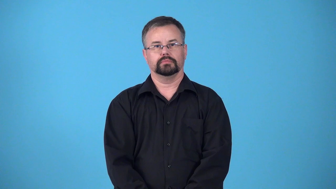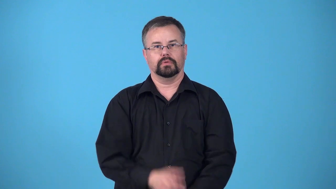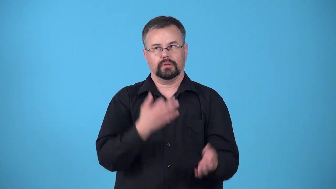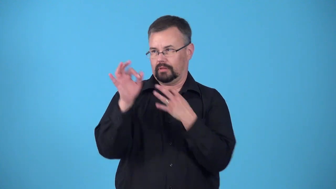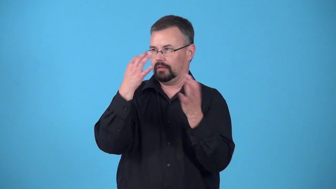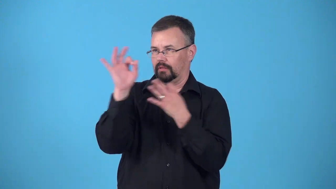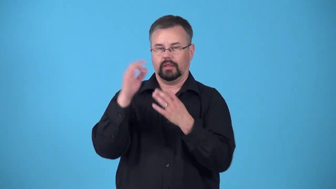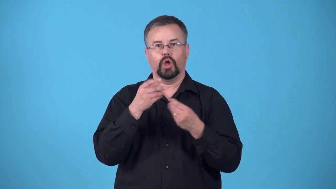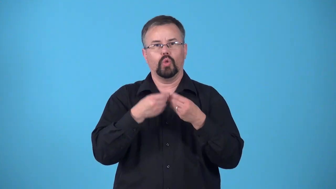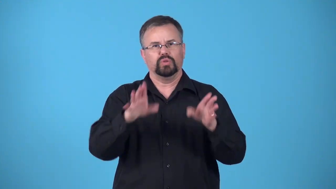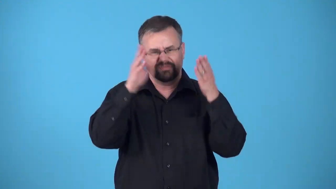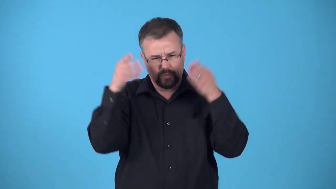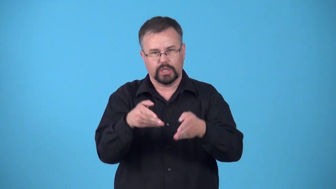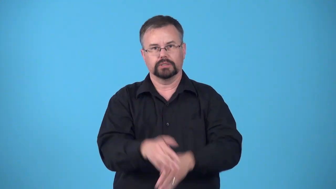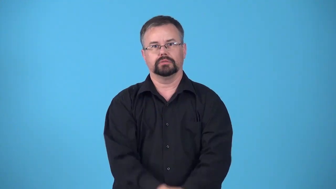take your eye off the ball